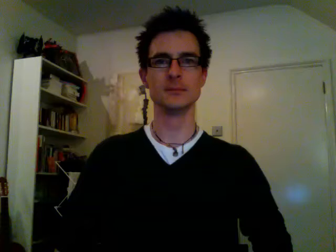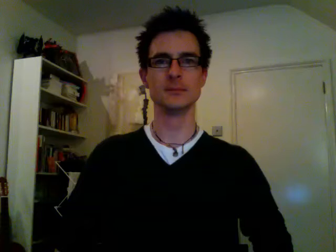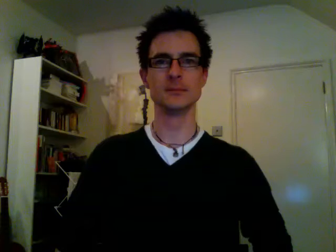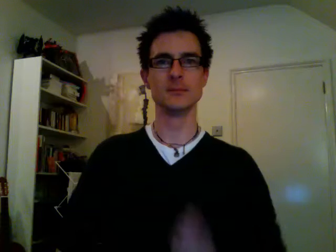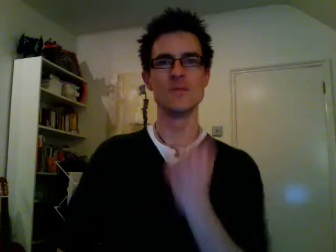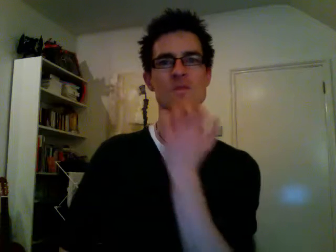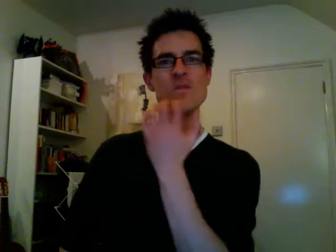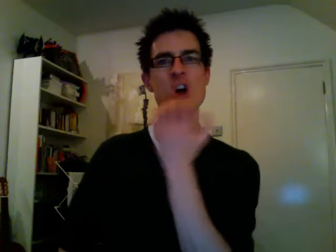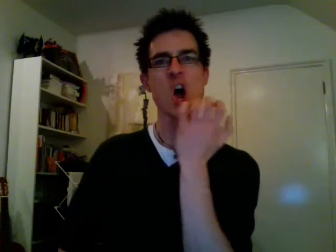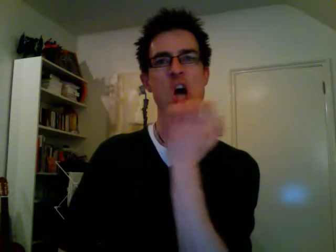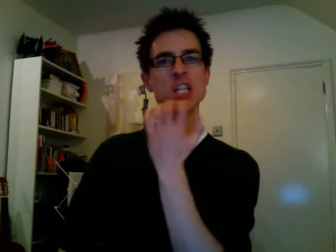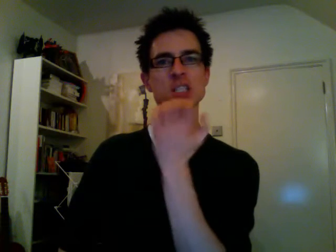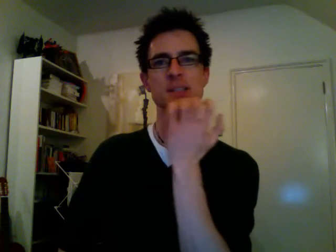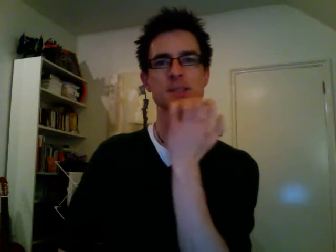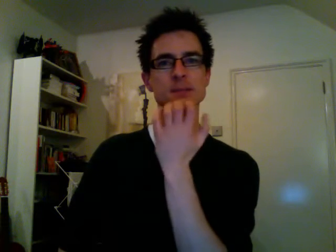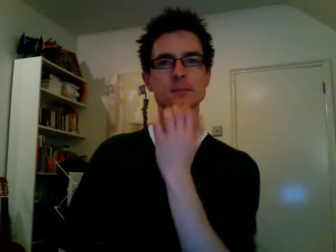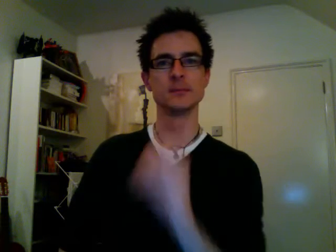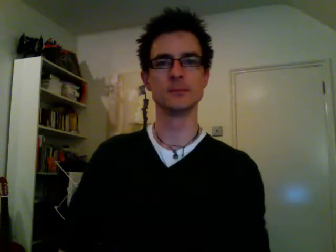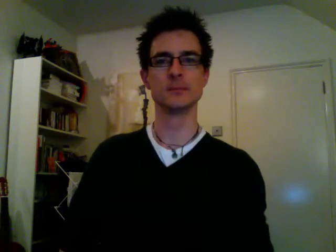rice